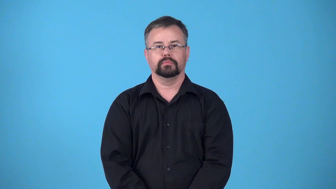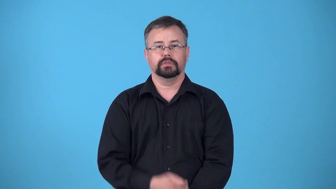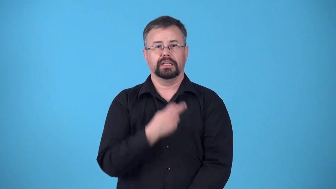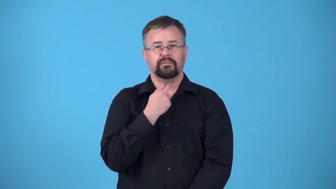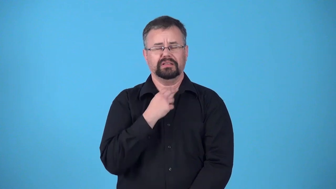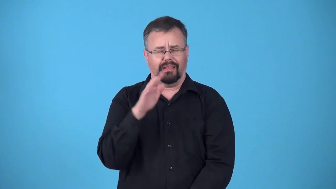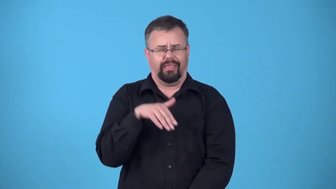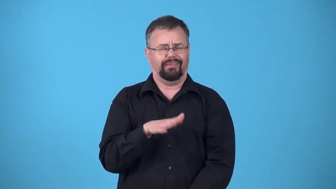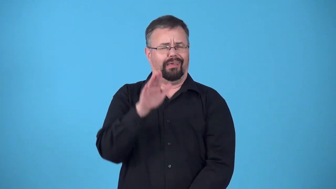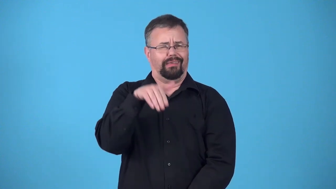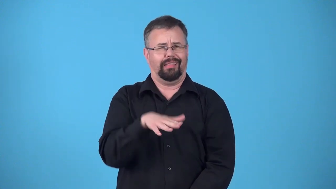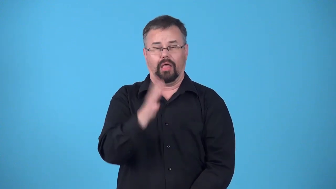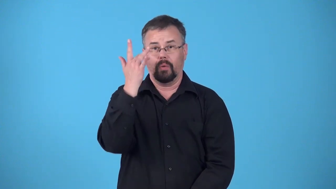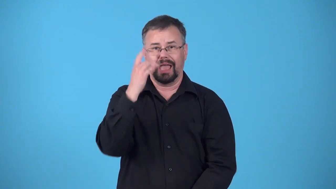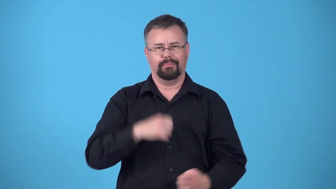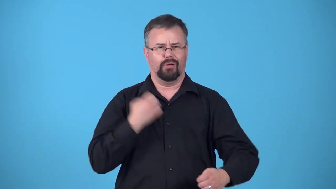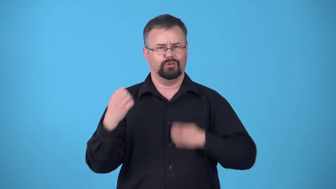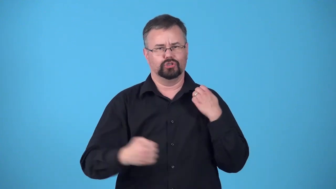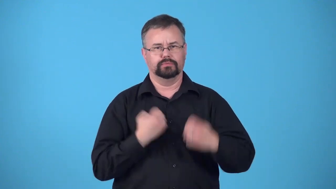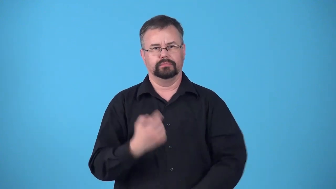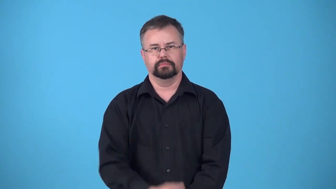crack